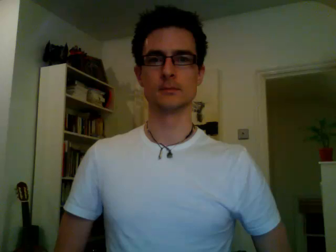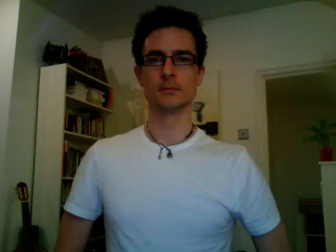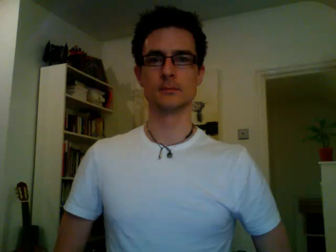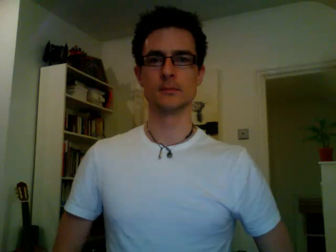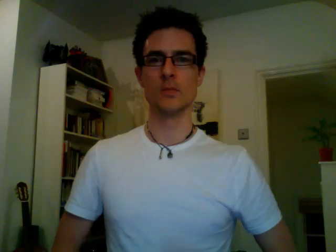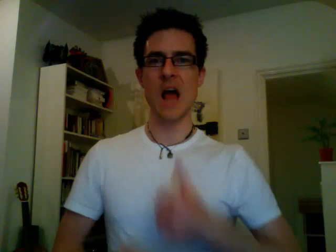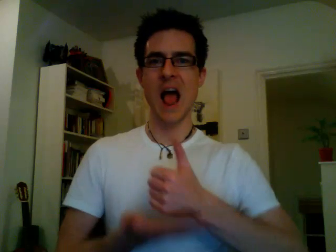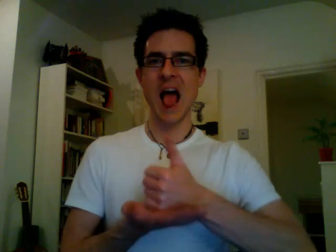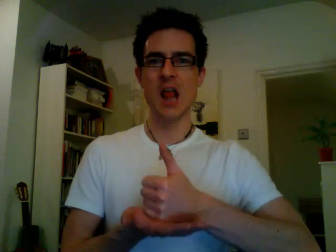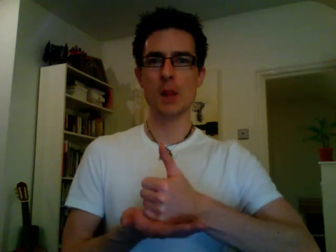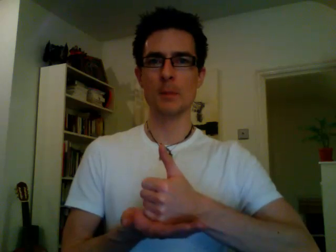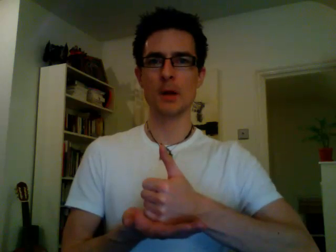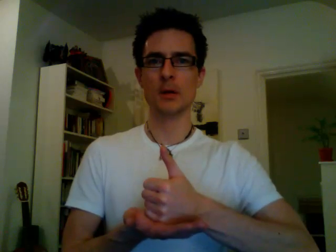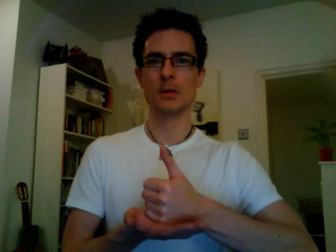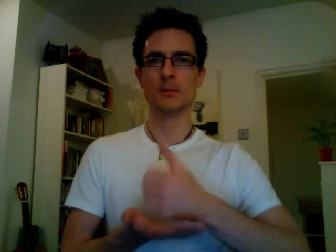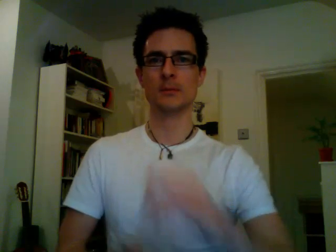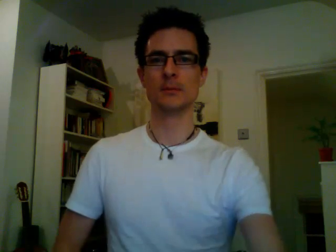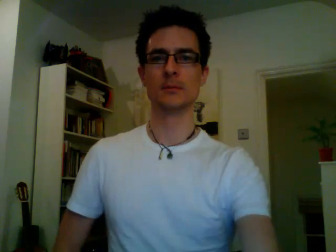help